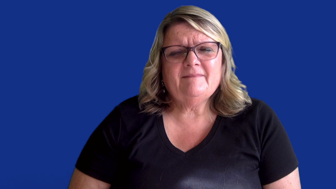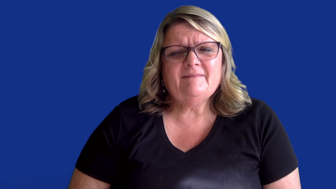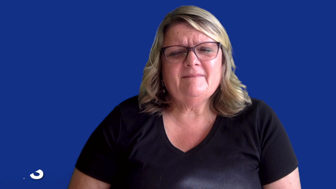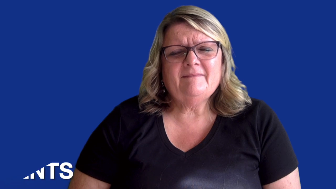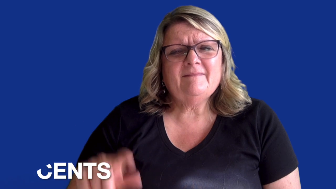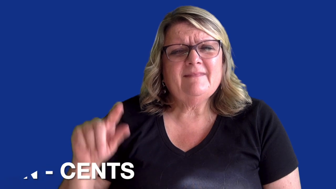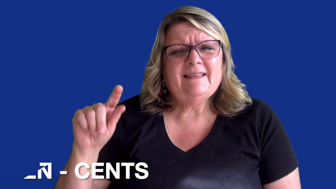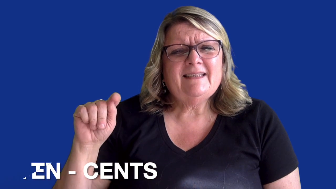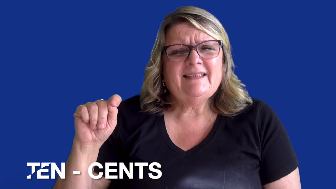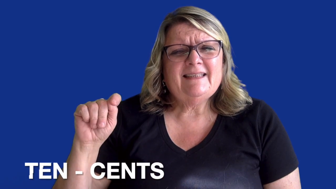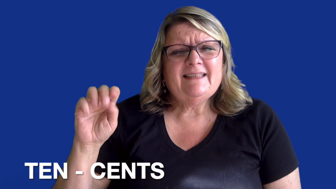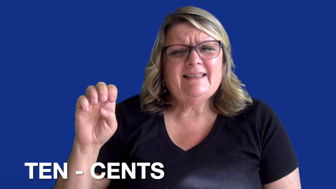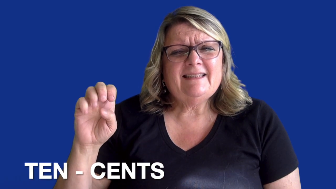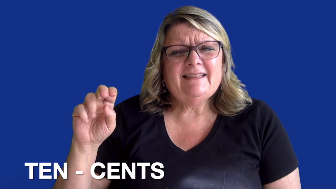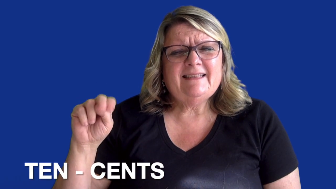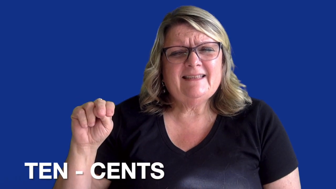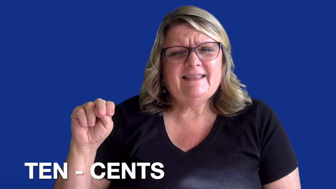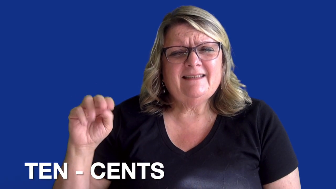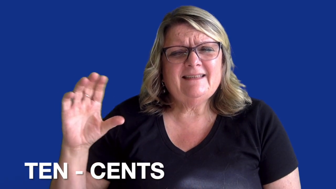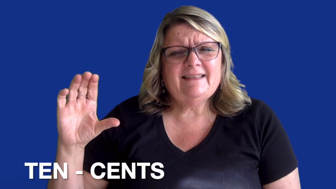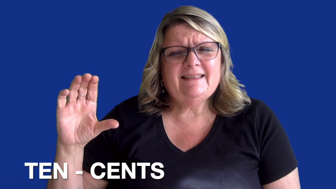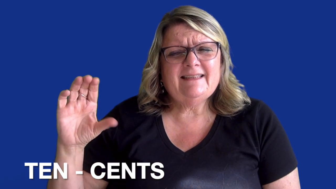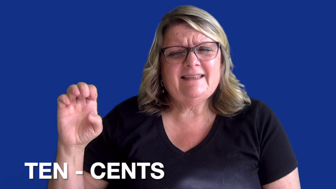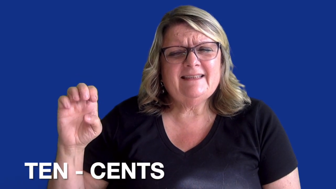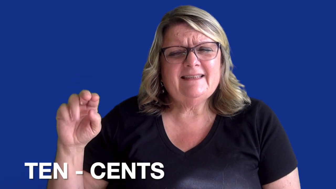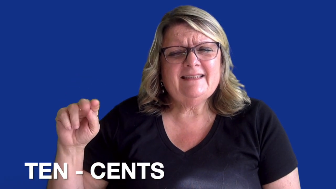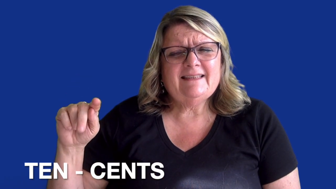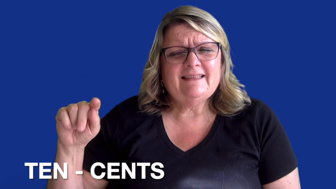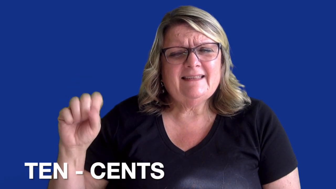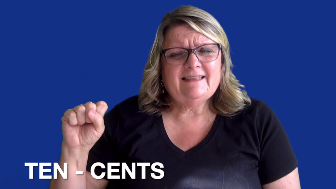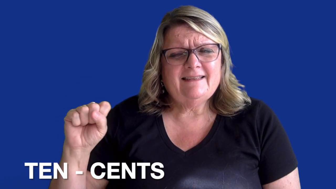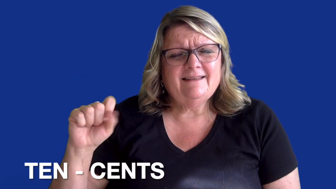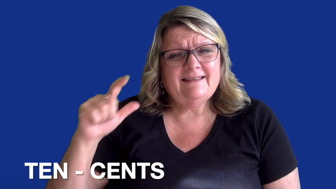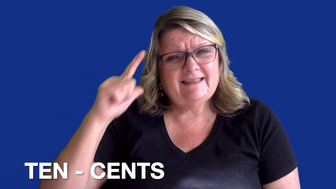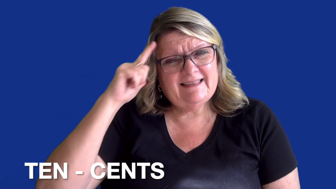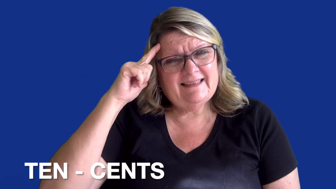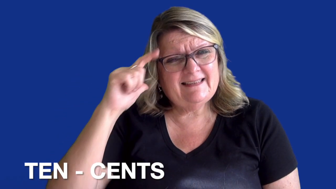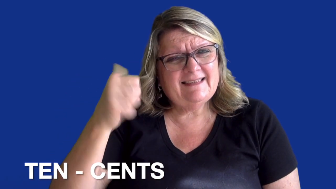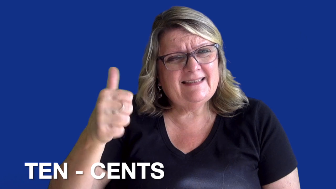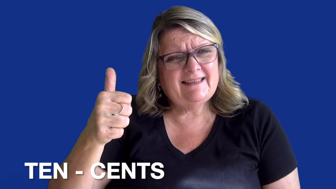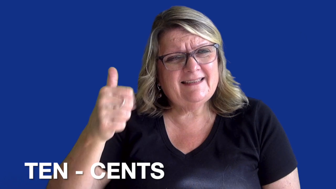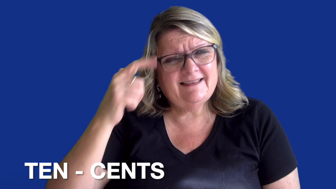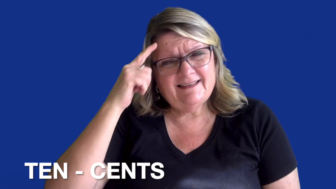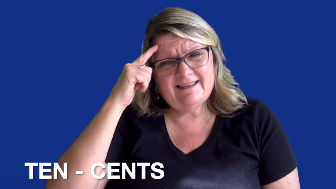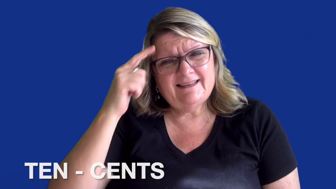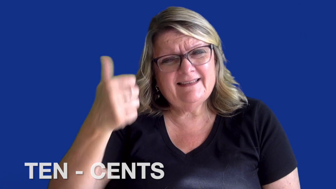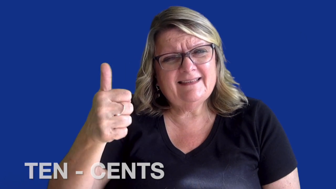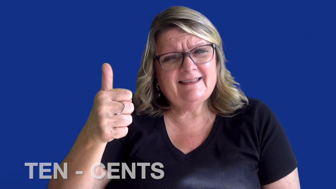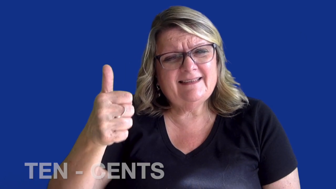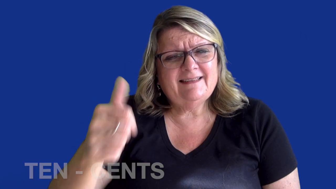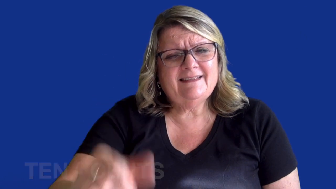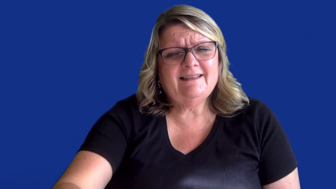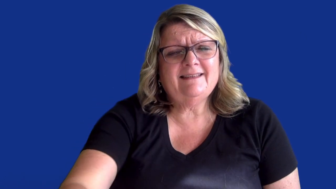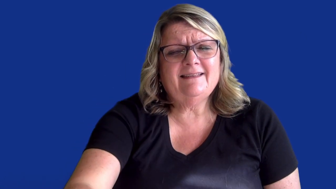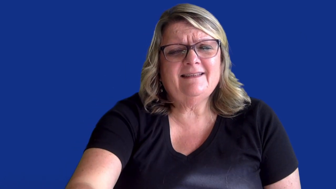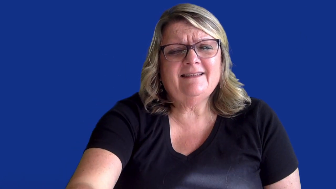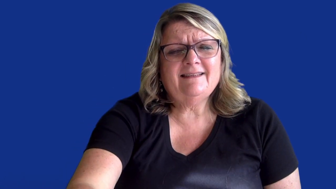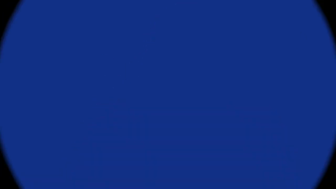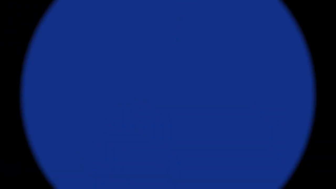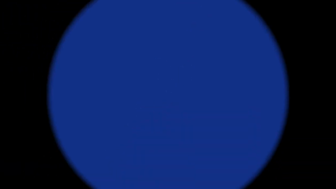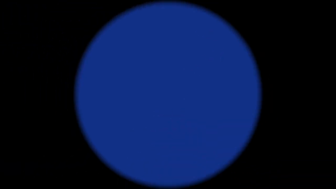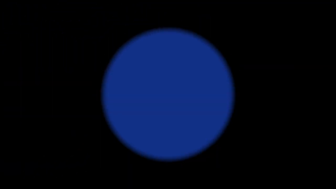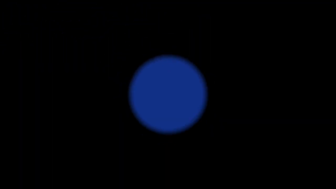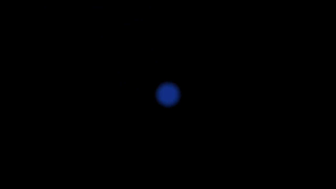TEN - CENTS